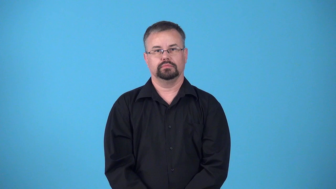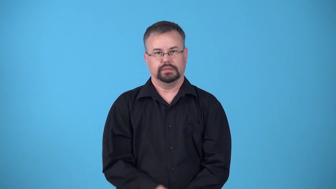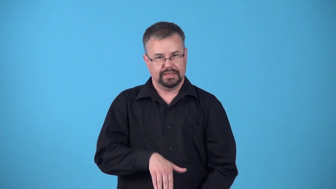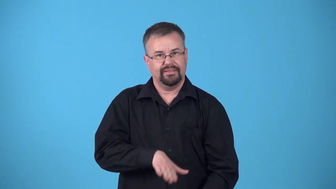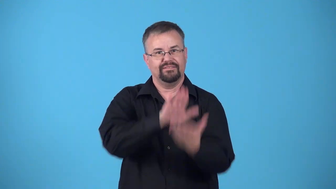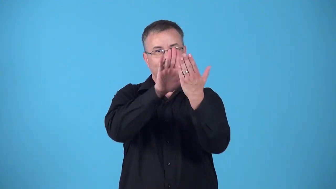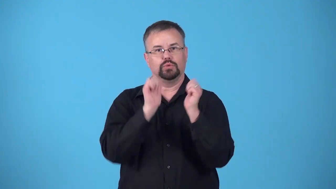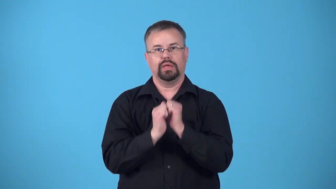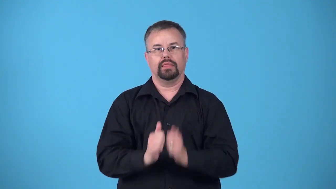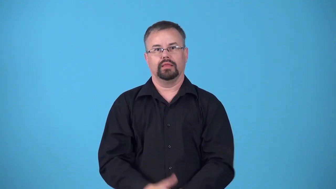in the face of